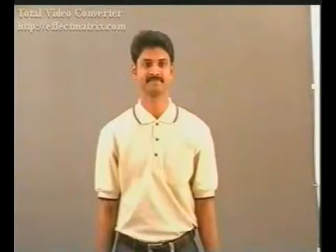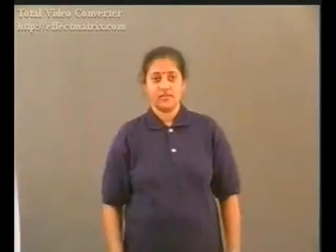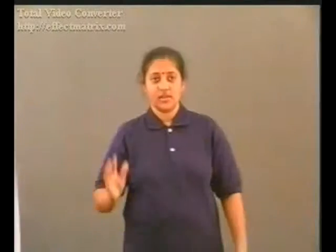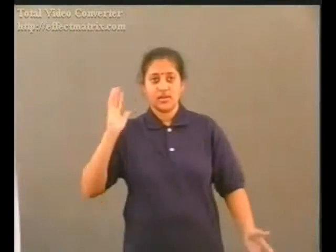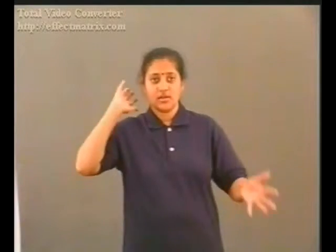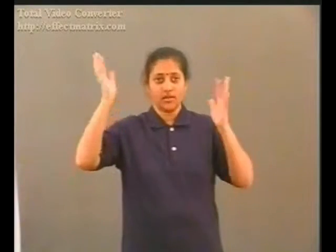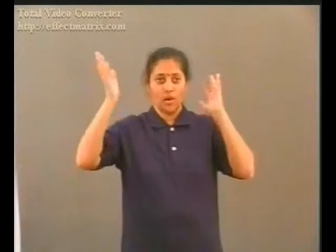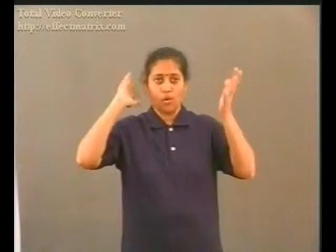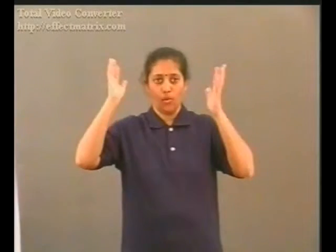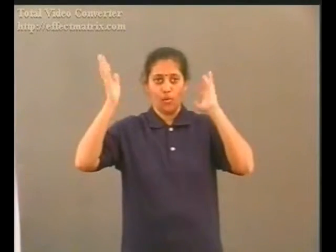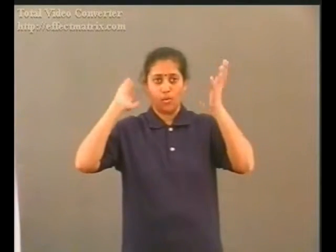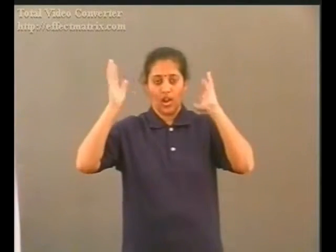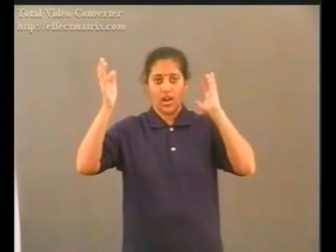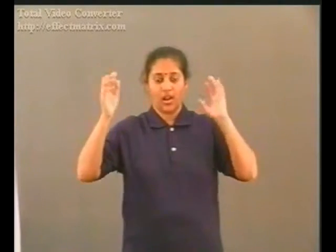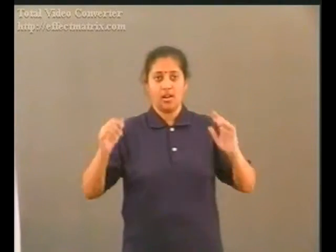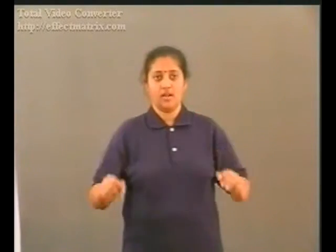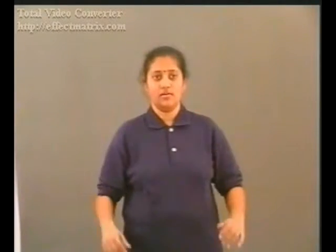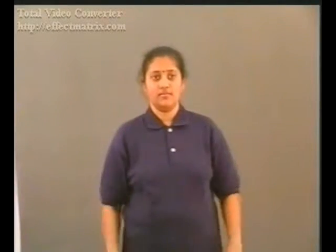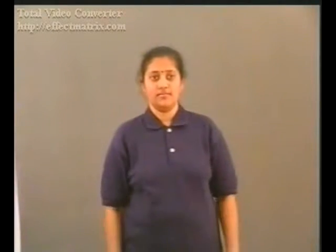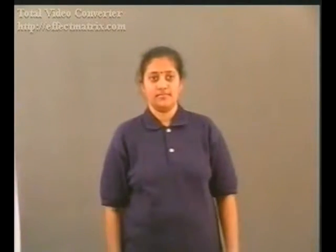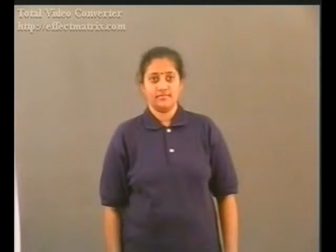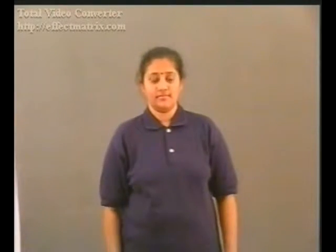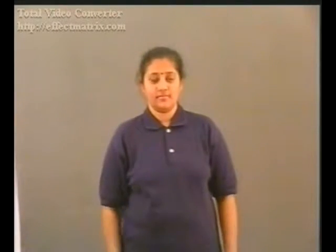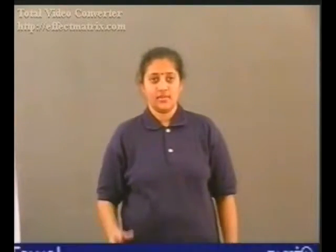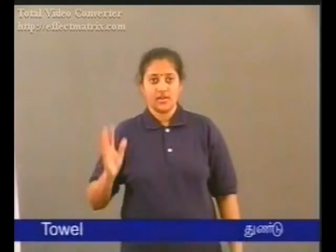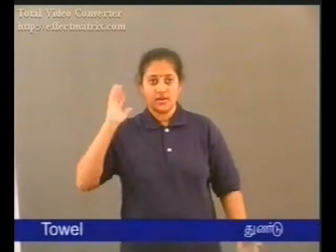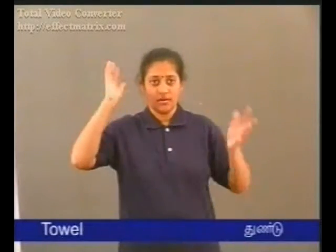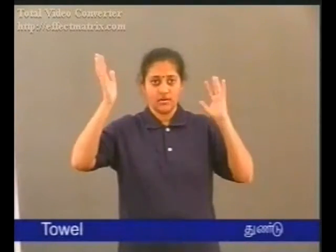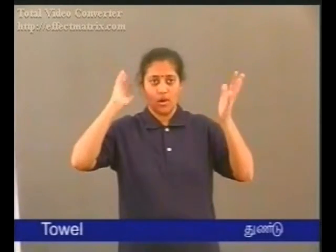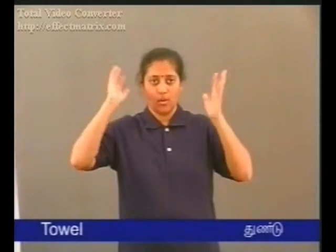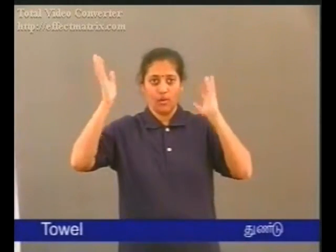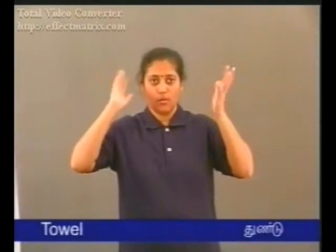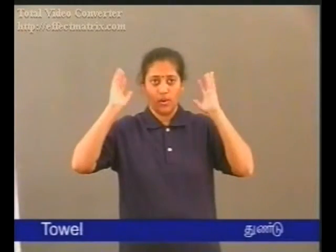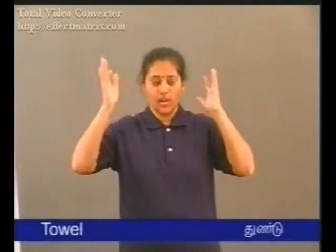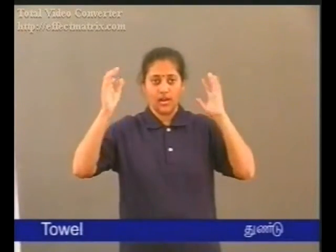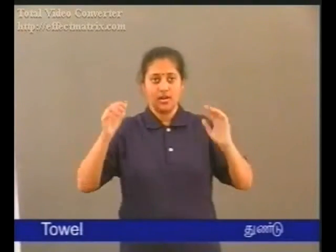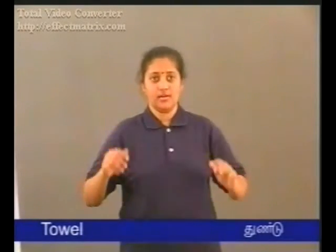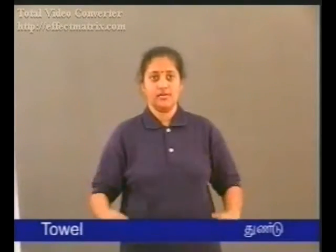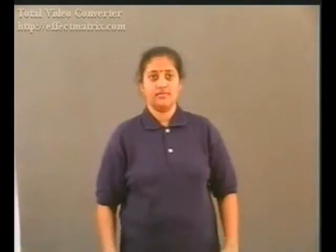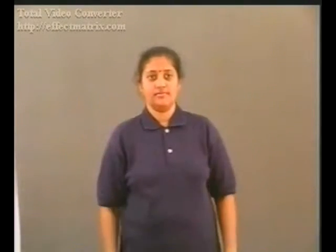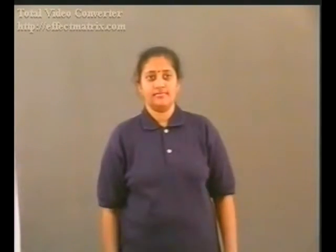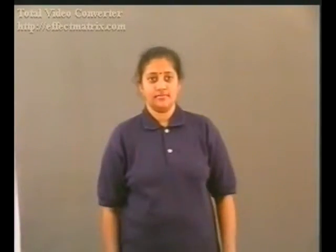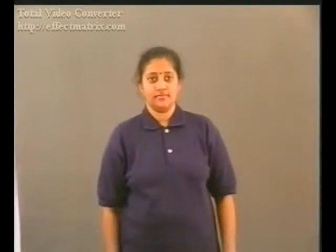towel